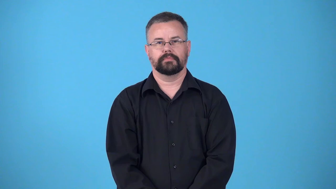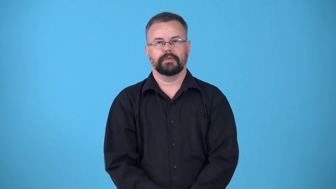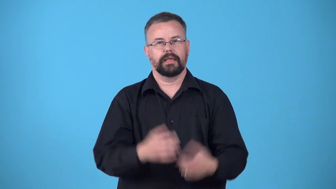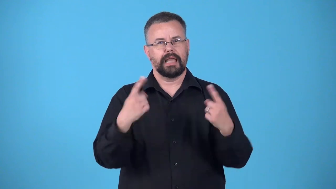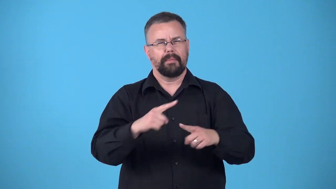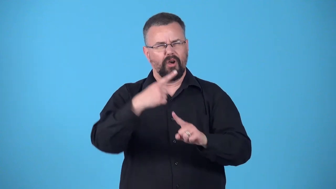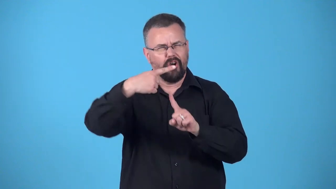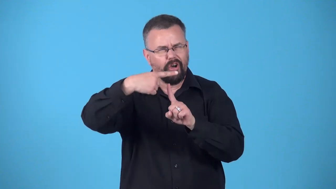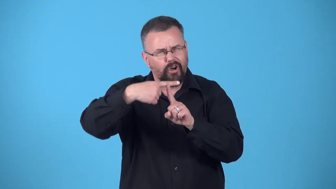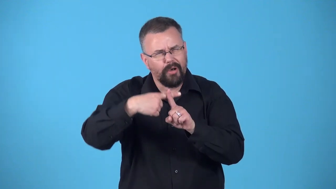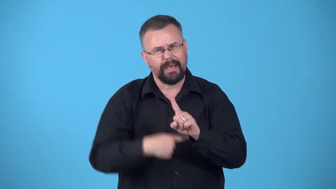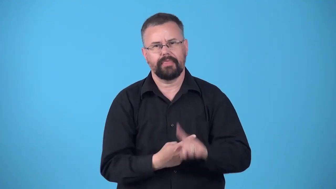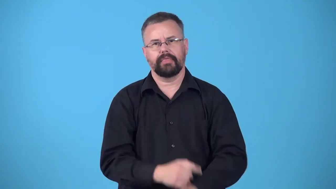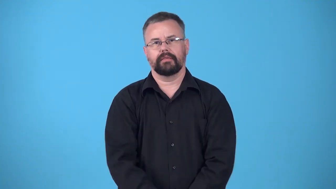all month